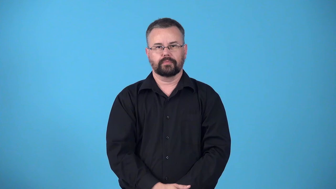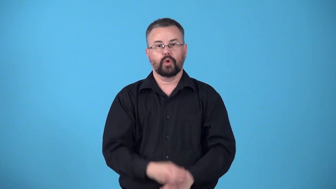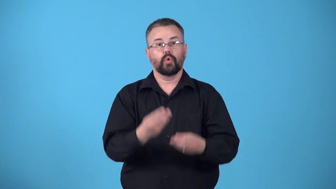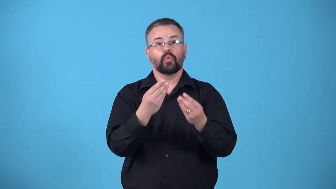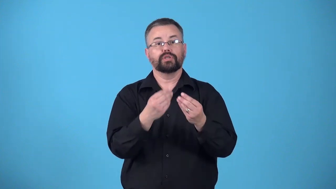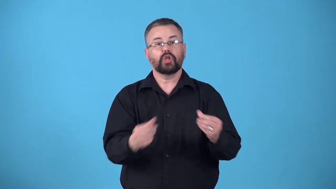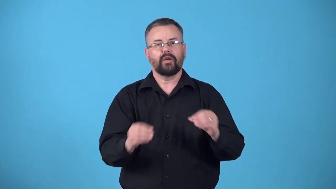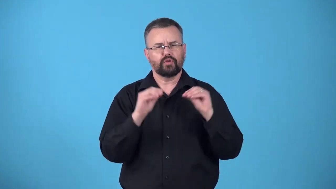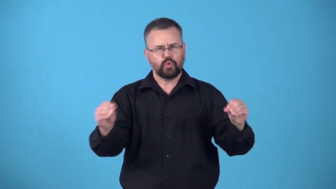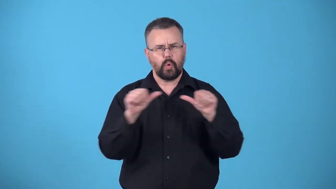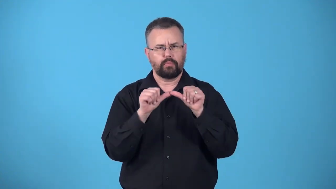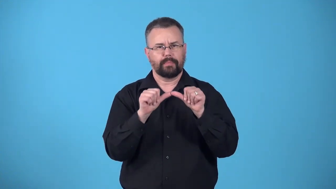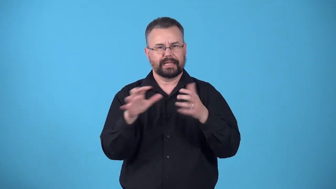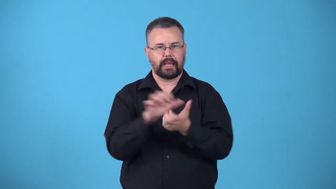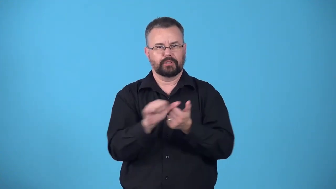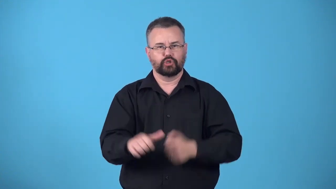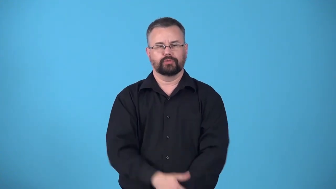come out in the wash